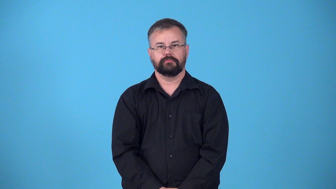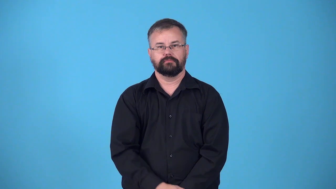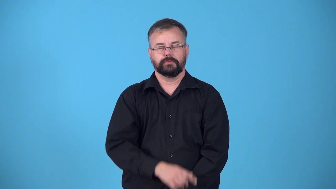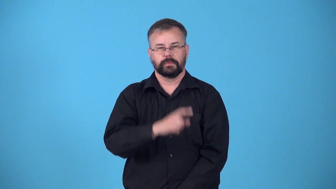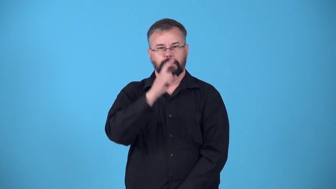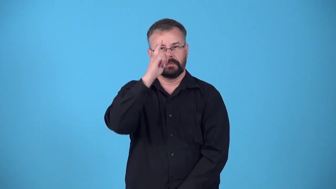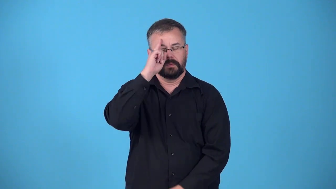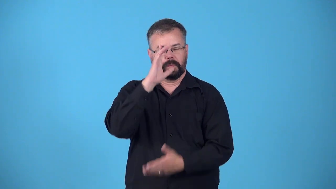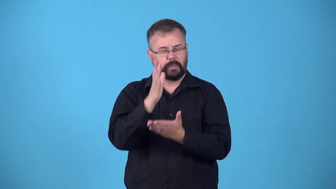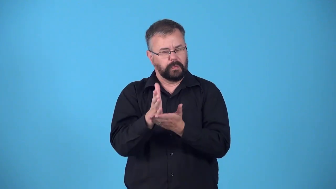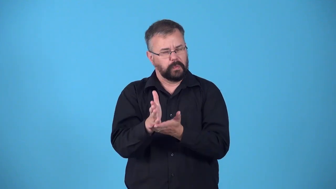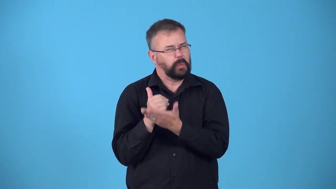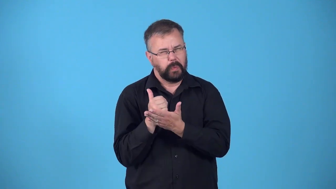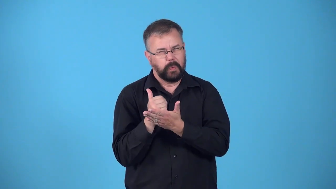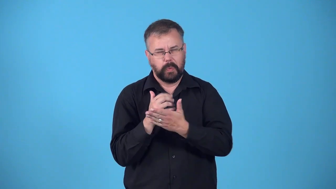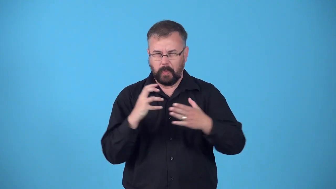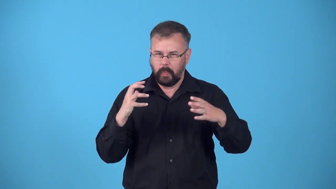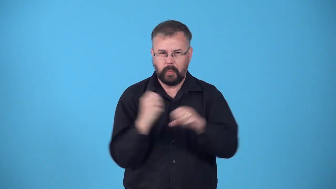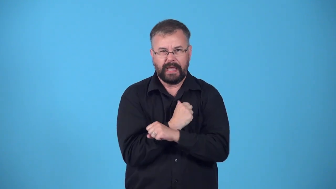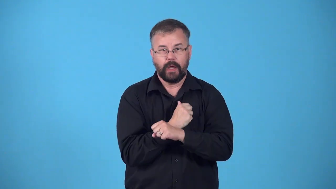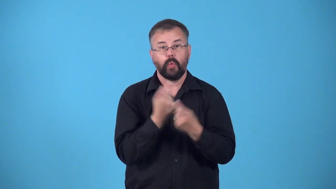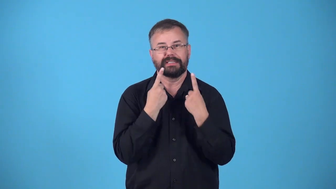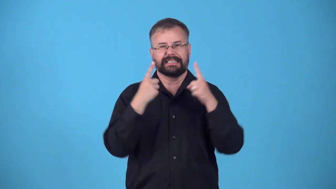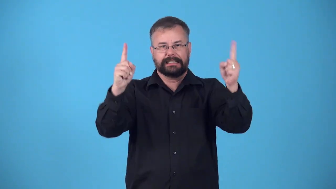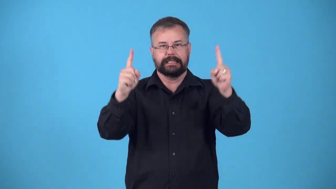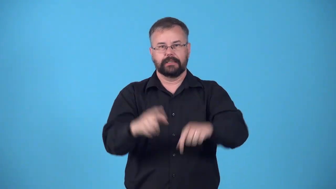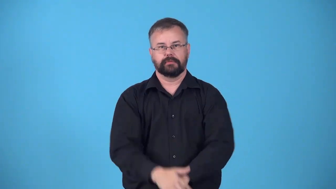fight